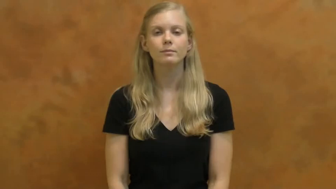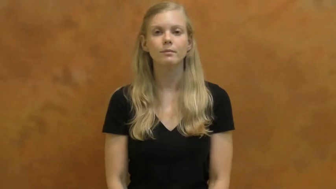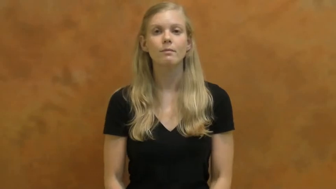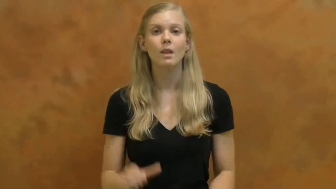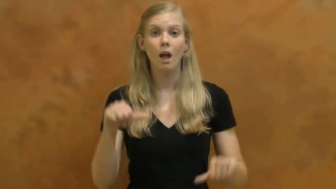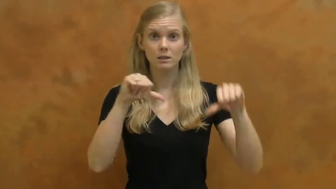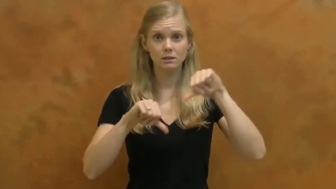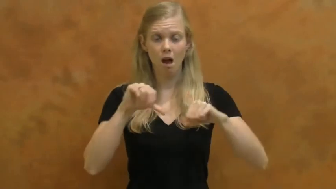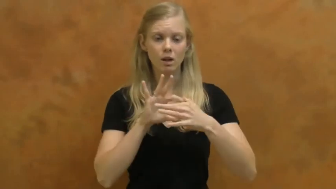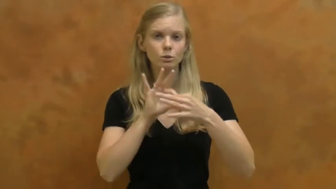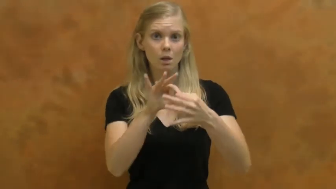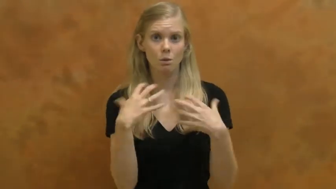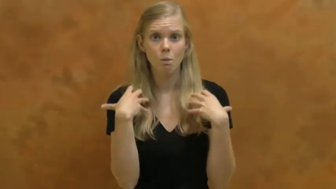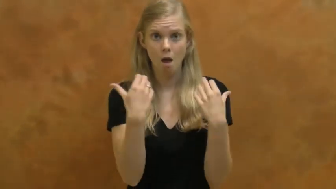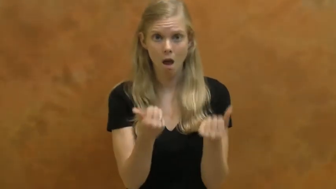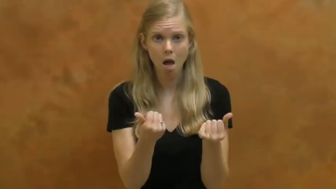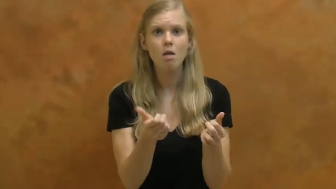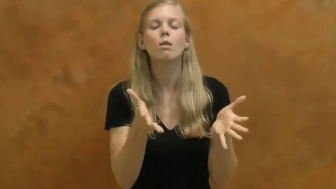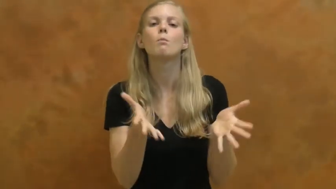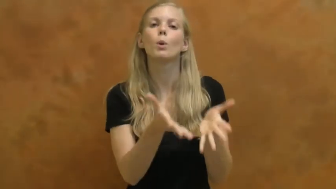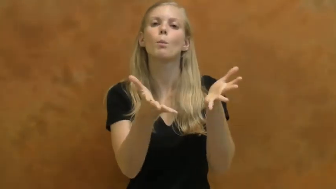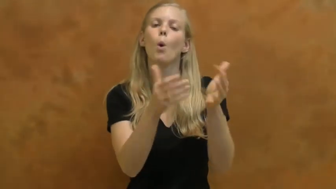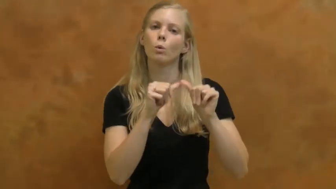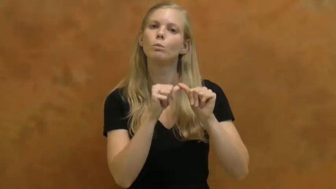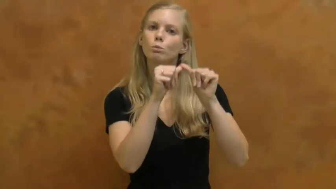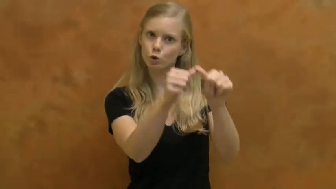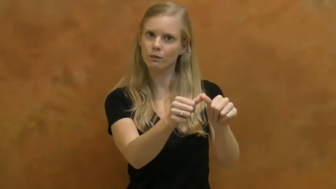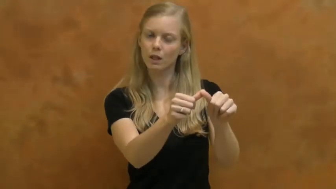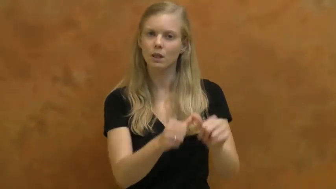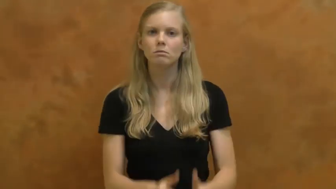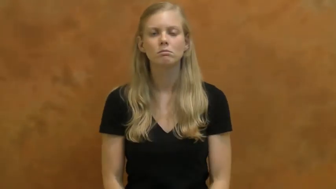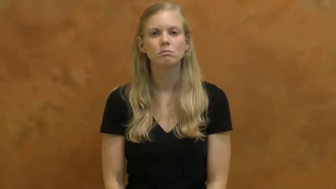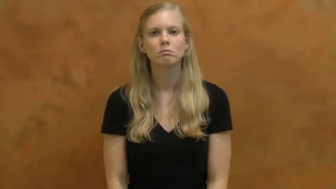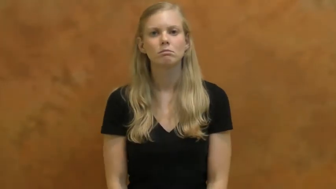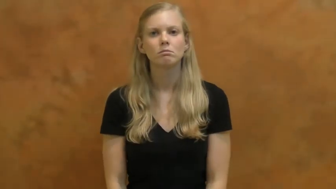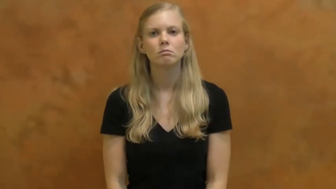hygiene